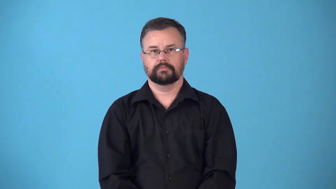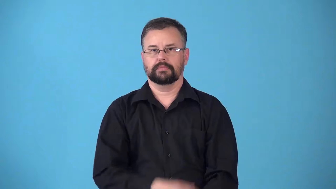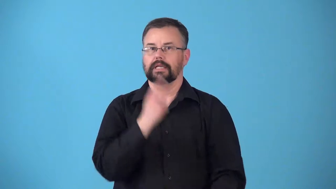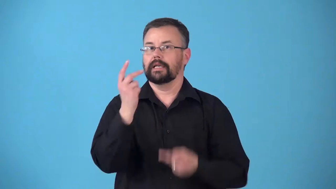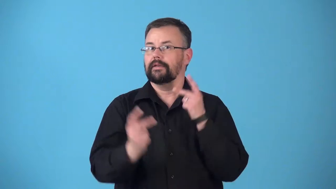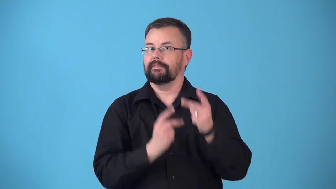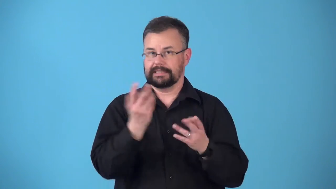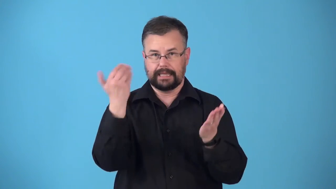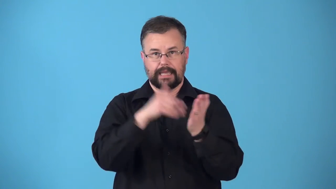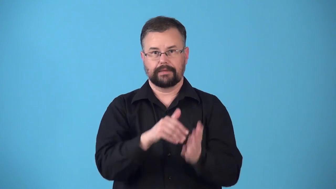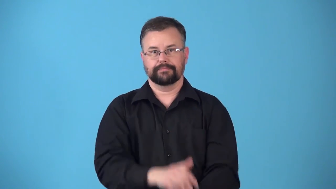revisit-visit